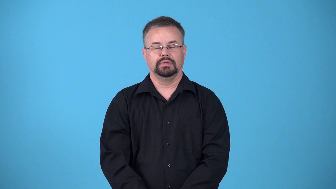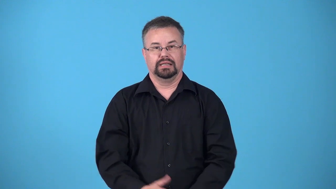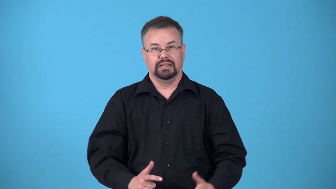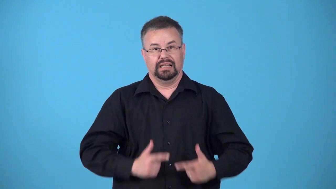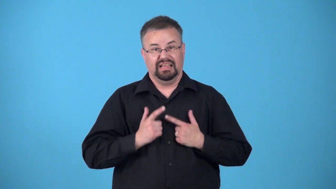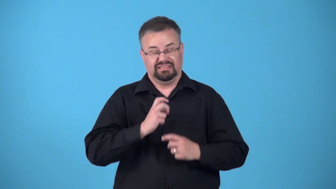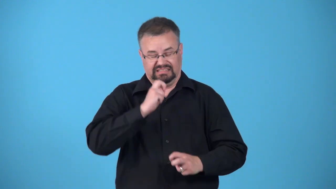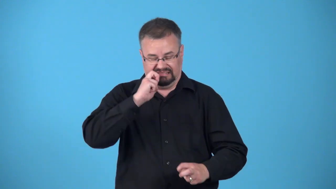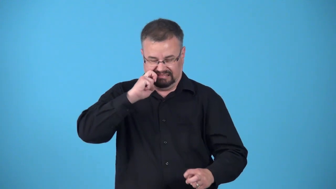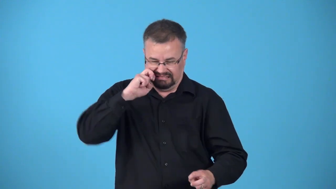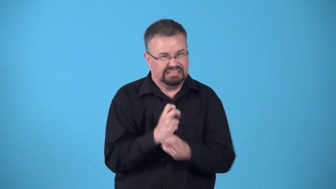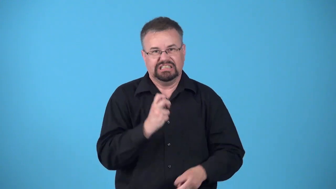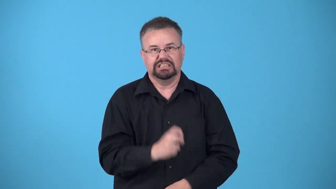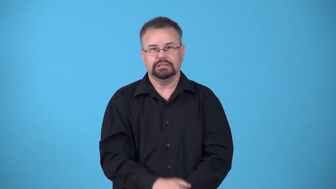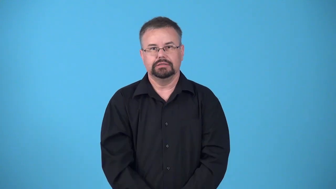life's a bitch